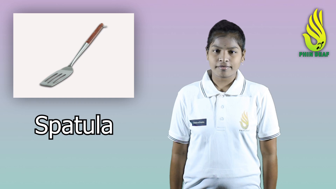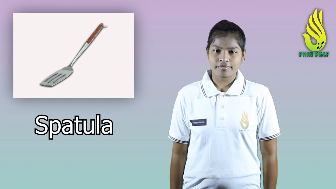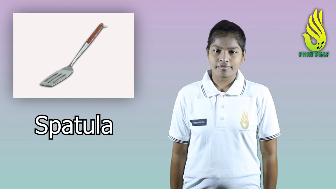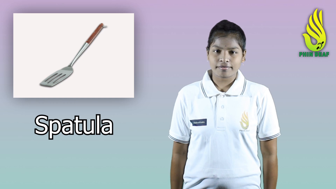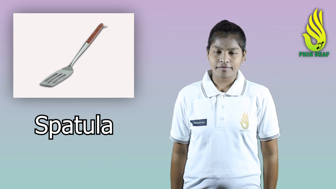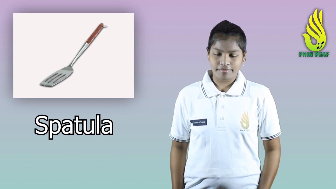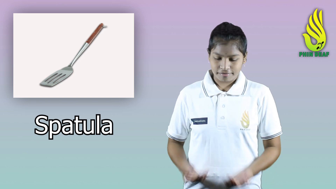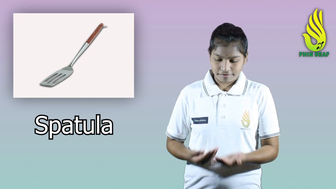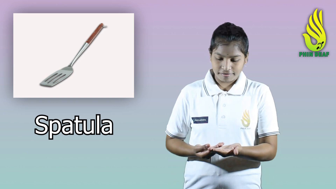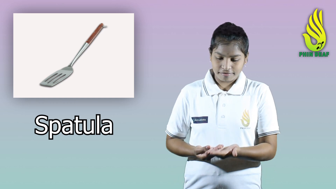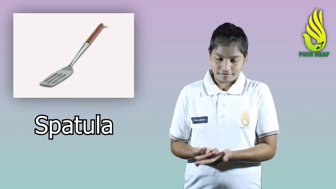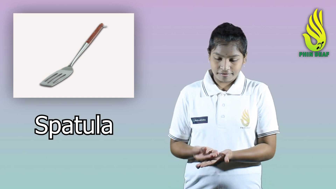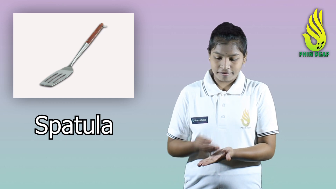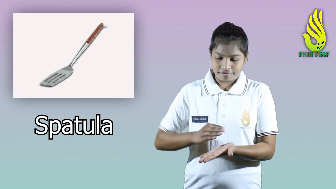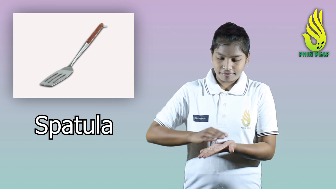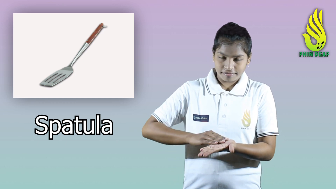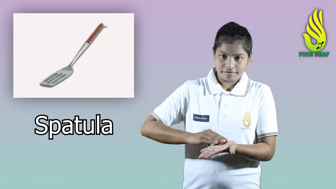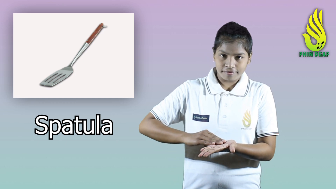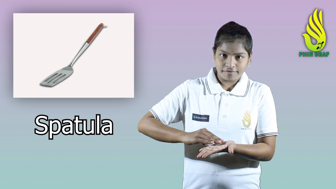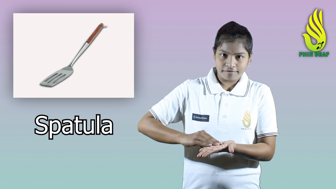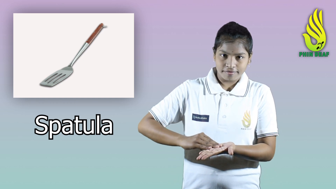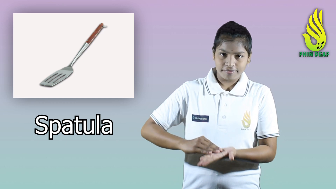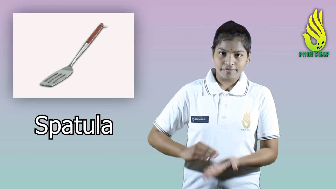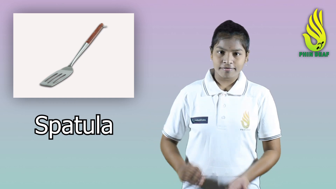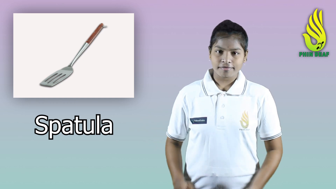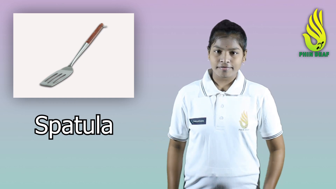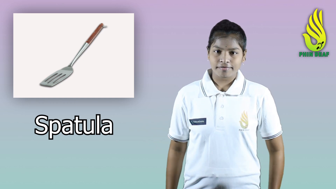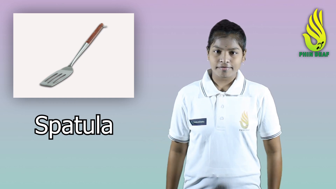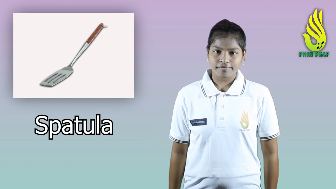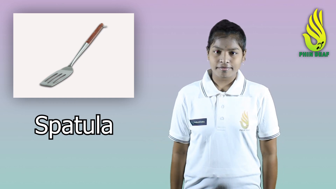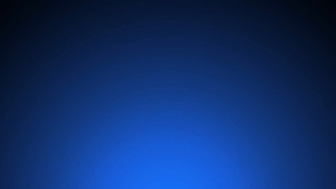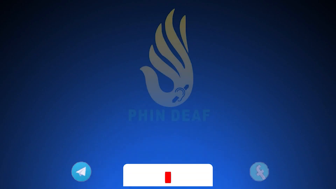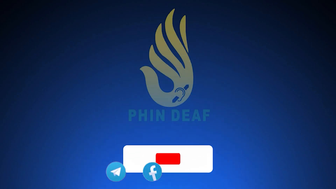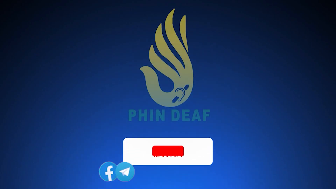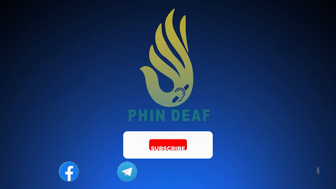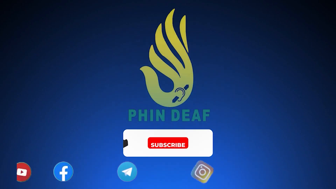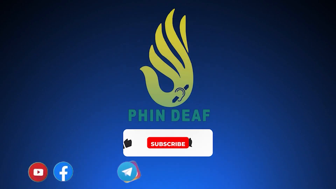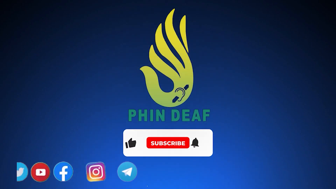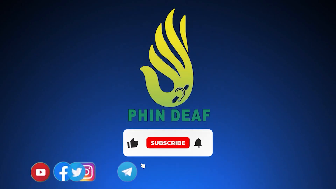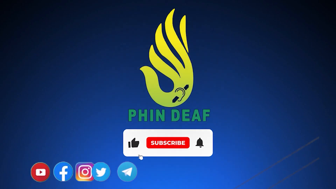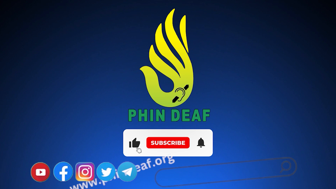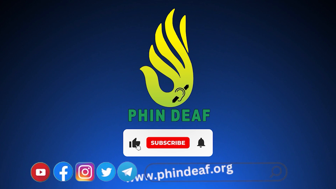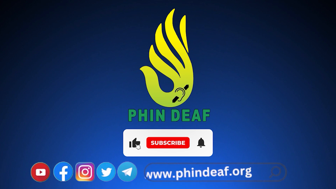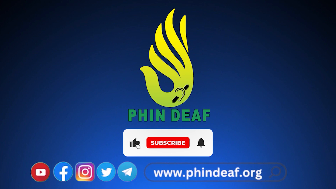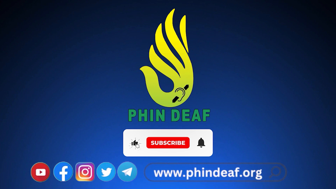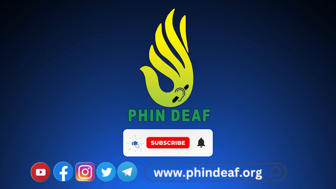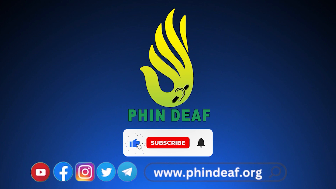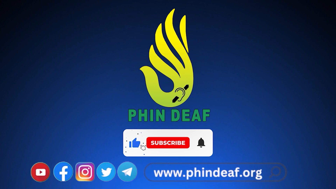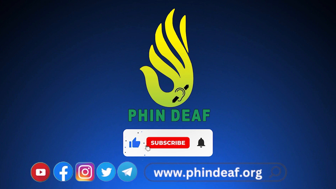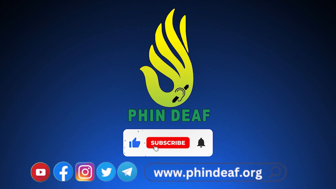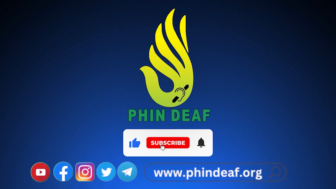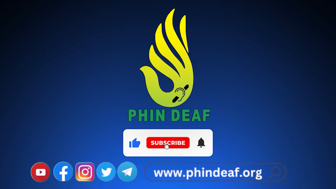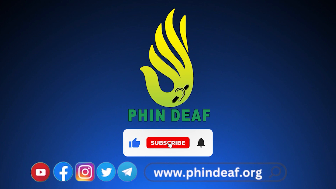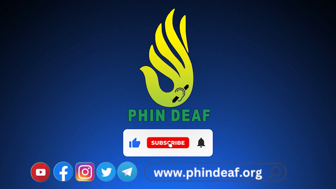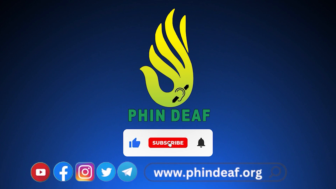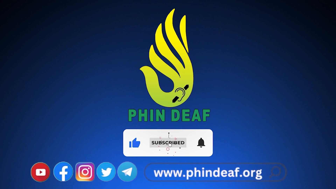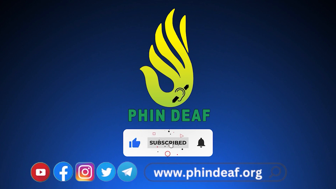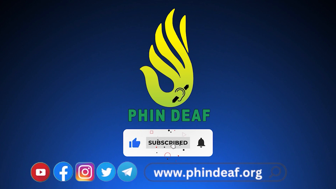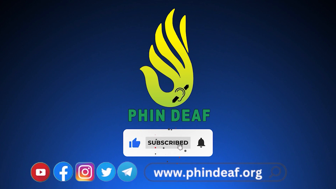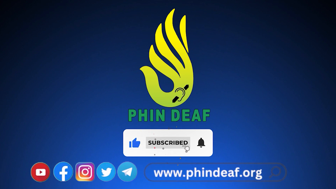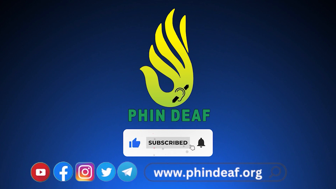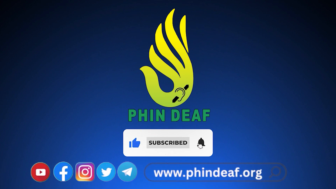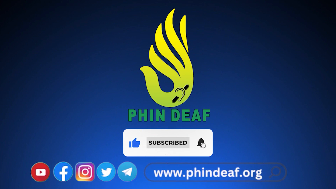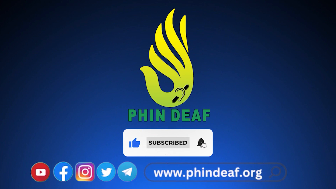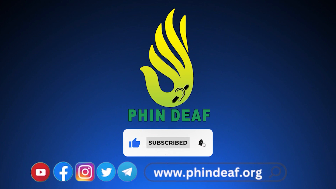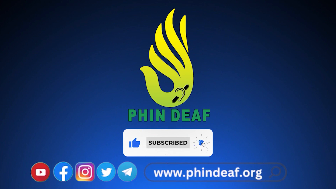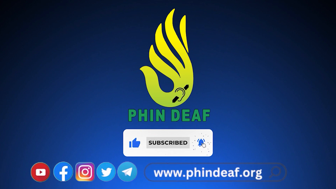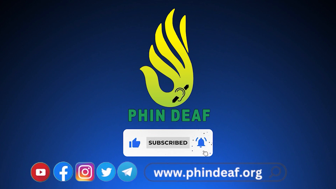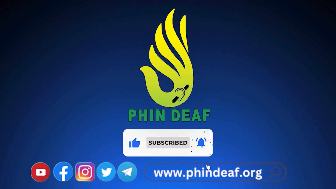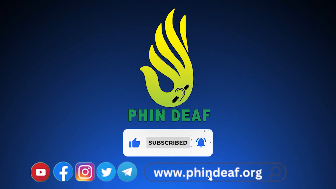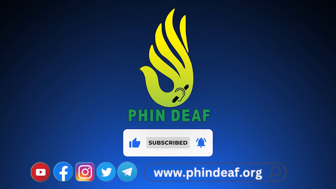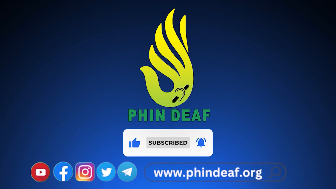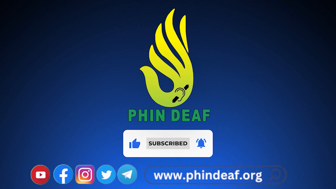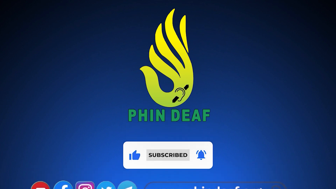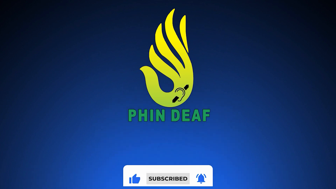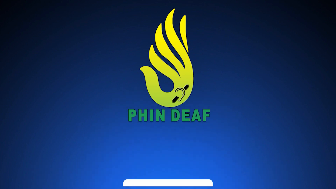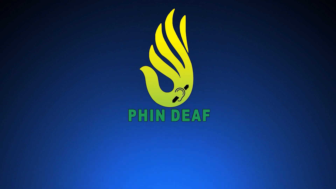Spatula